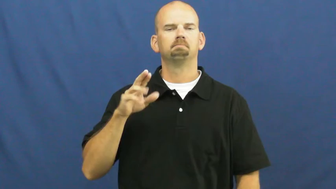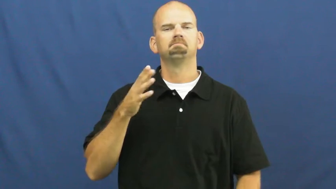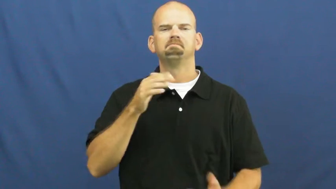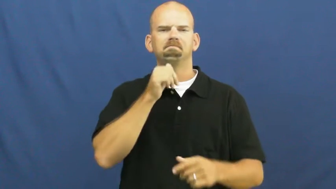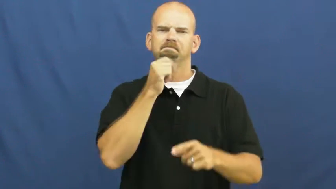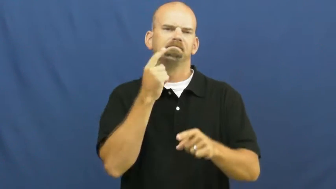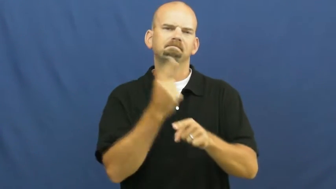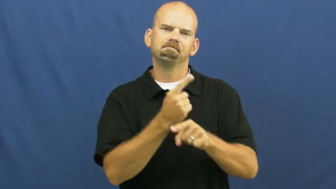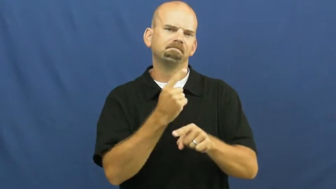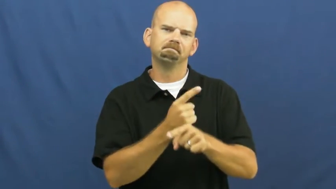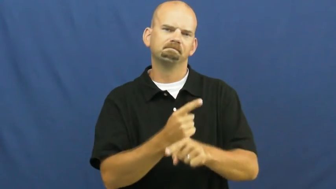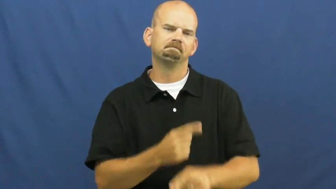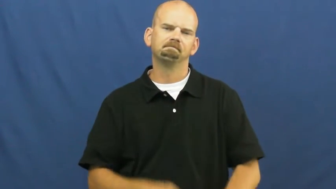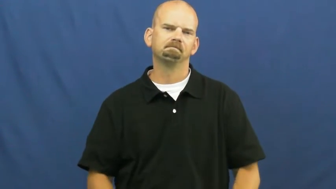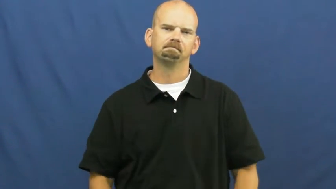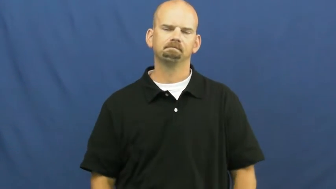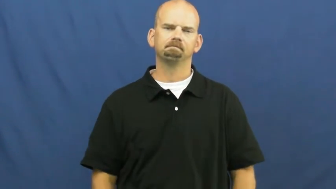indecent